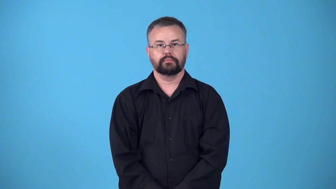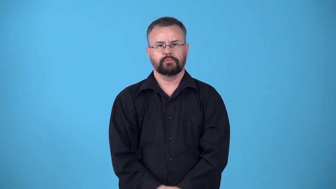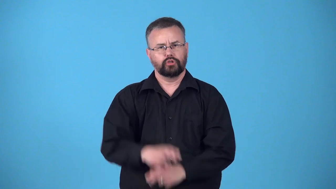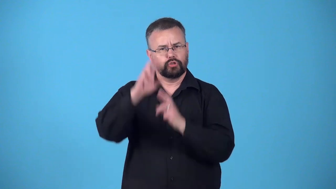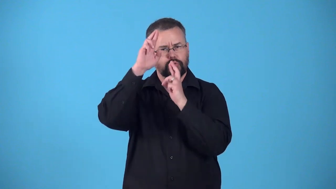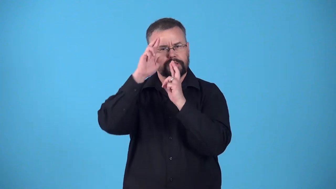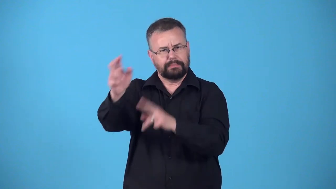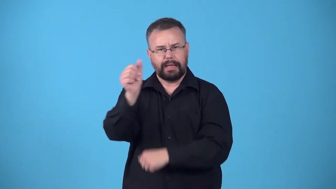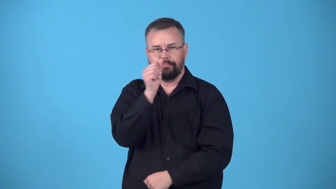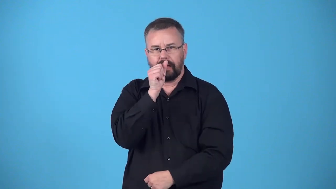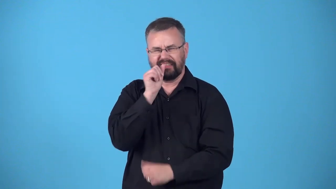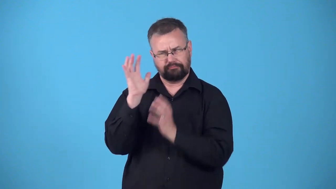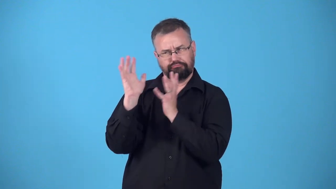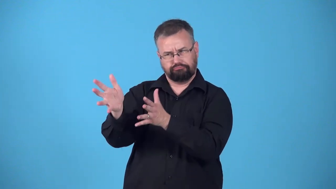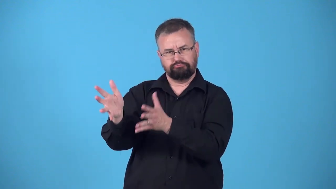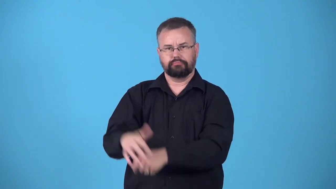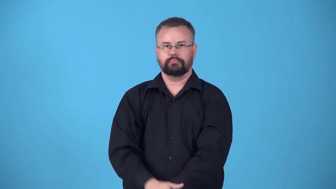good fences make good neighbors